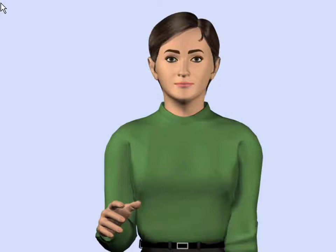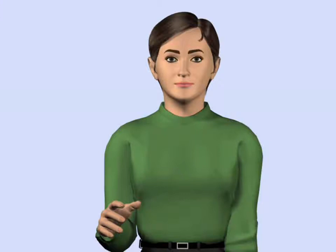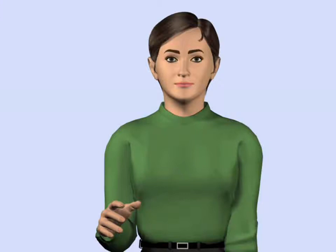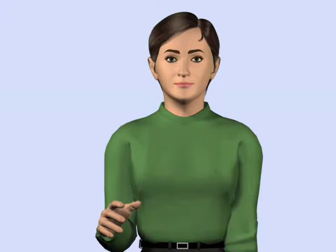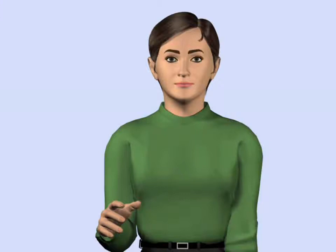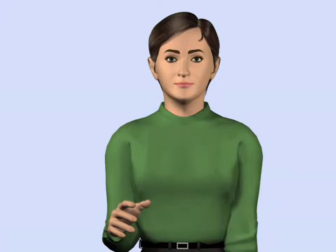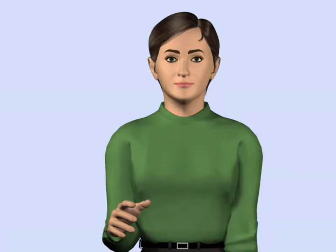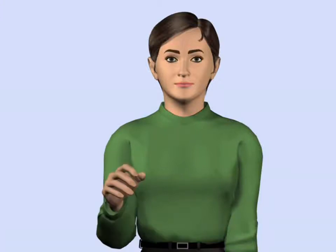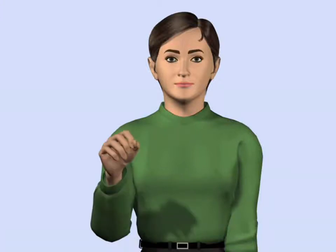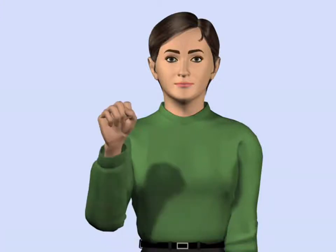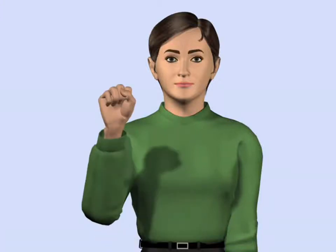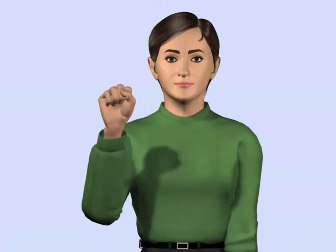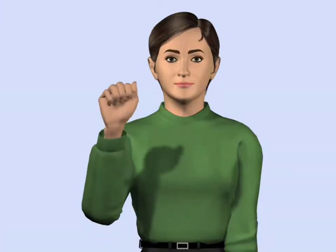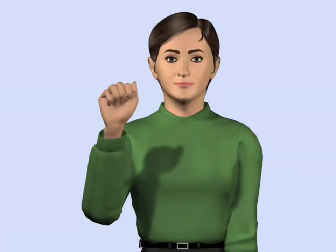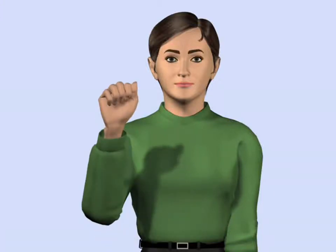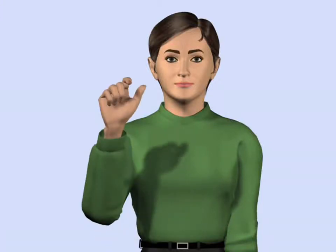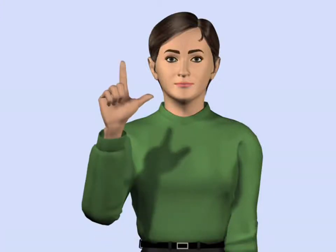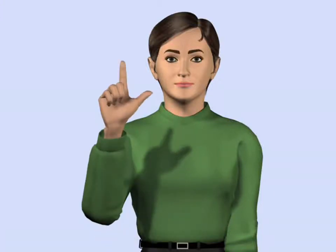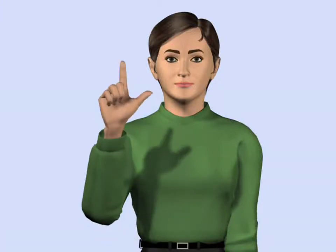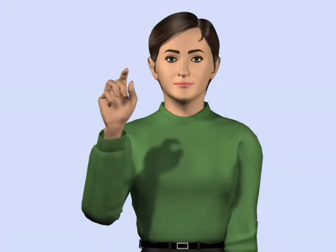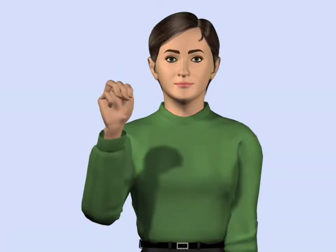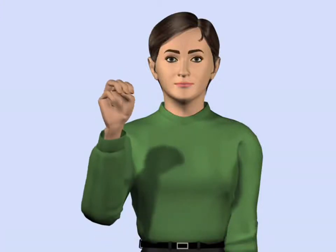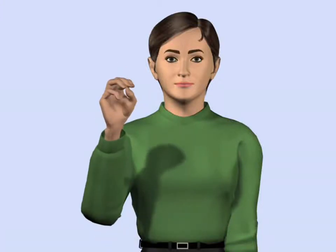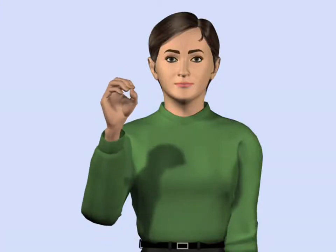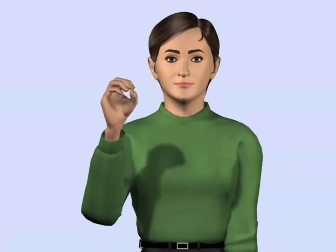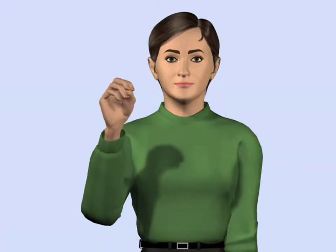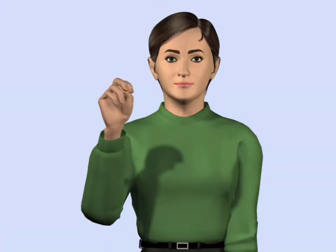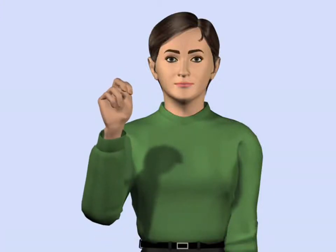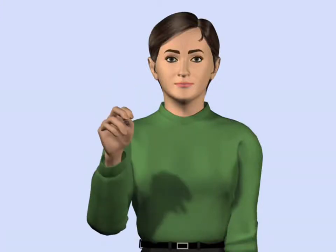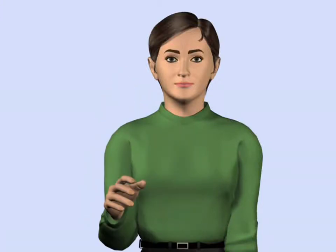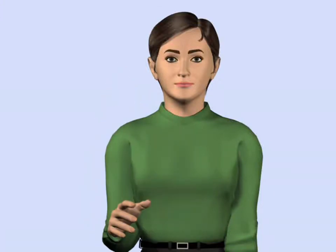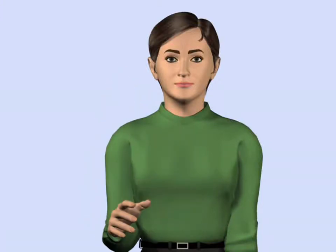salmon